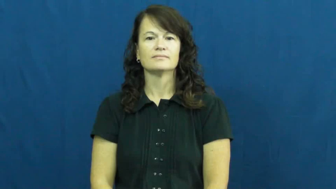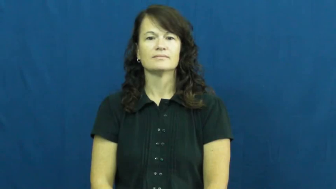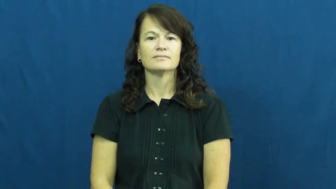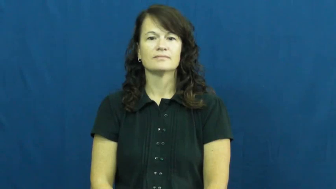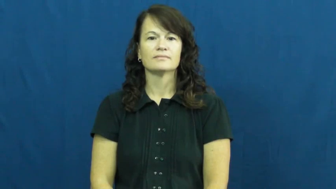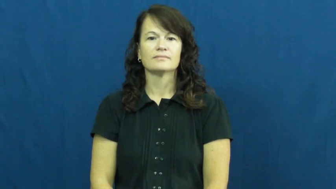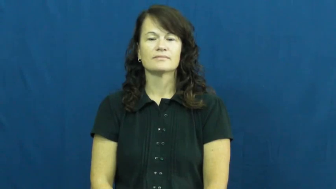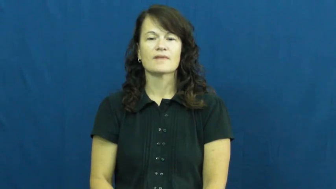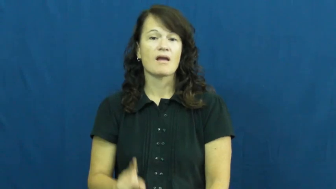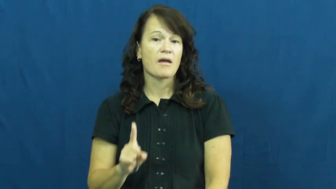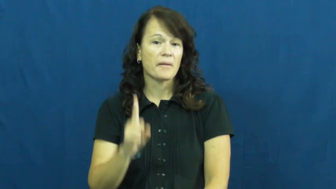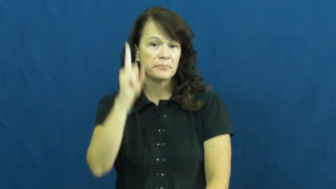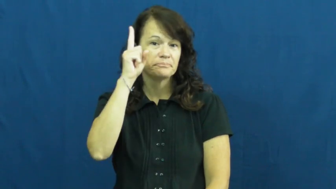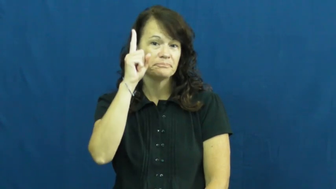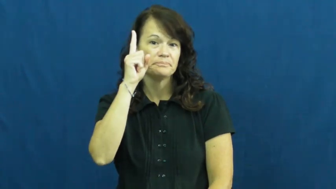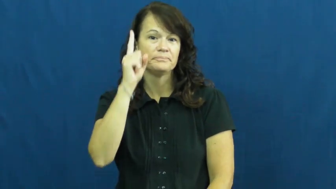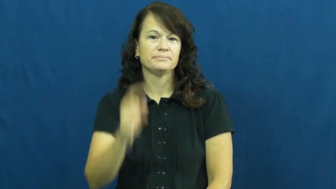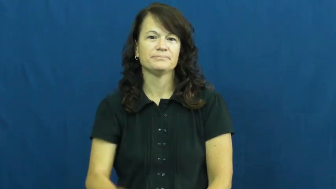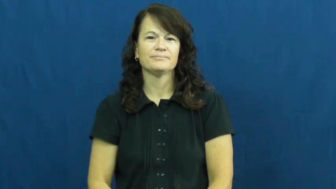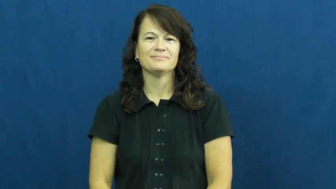aloft